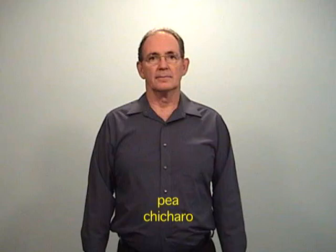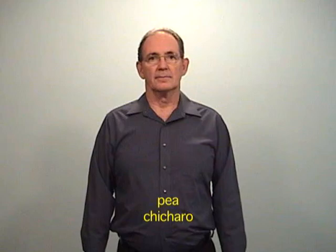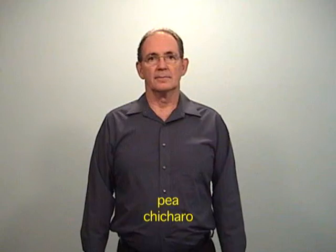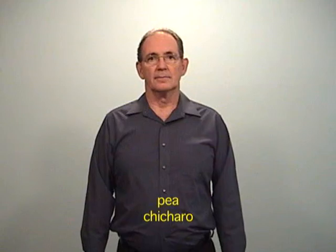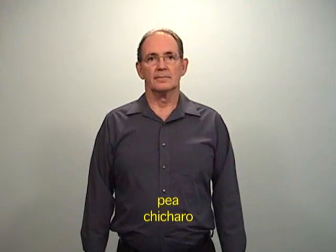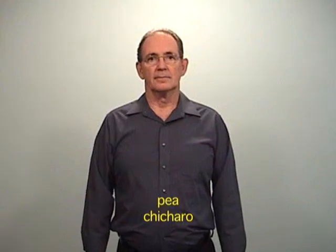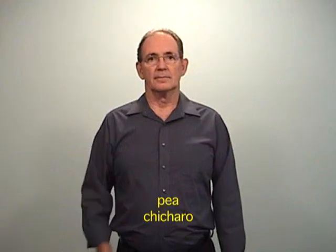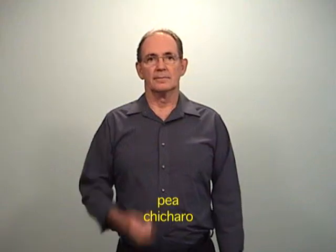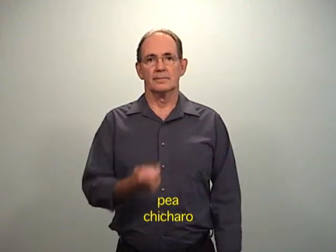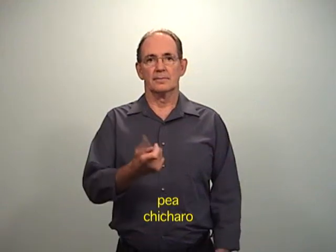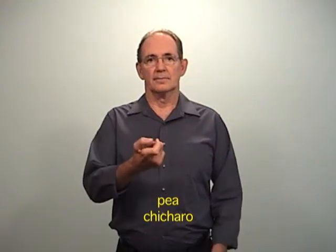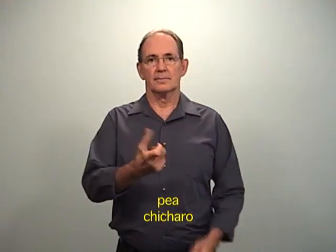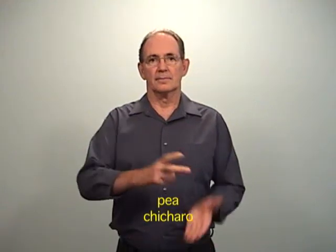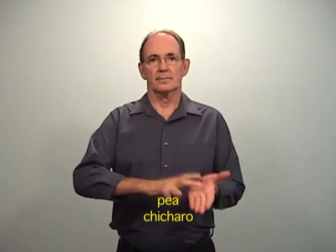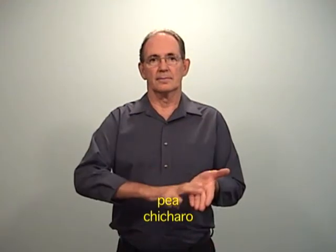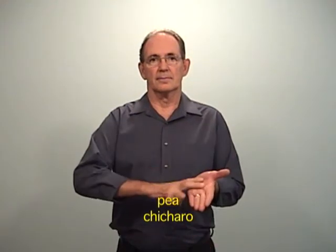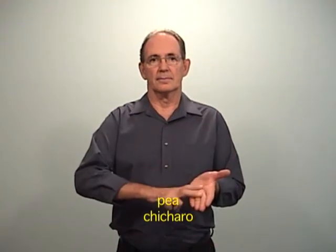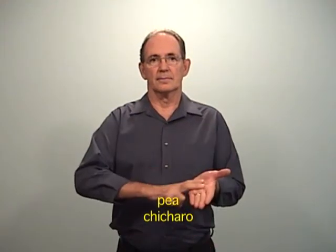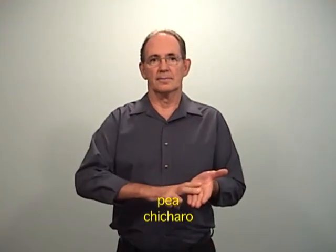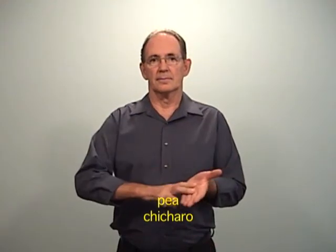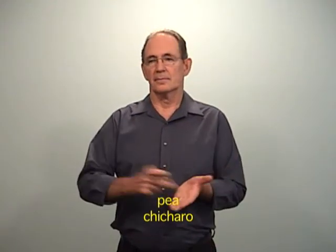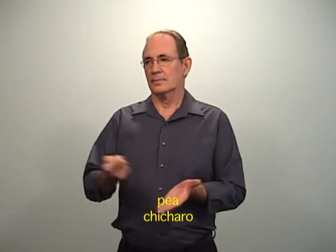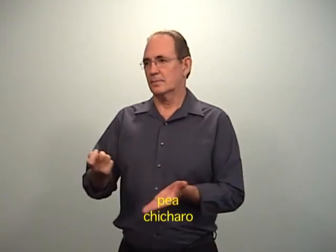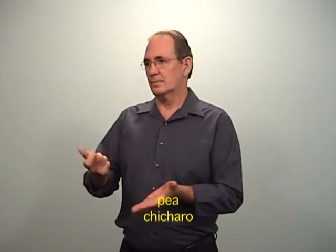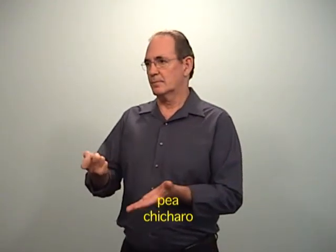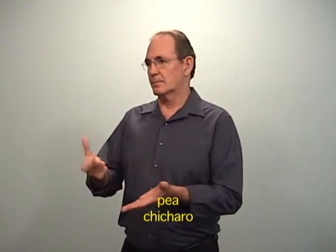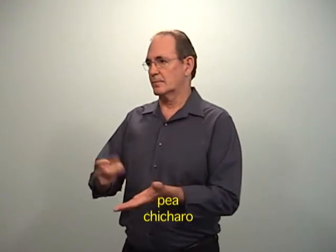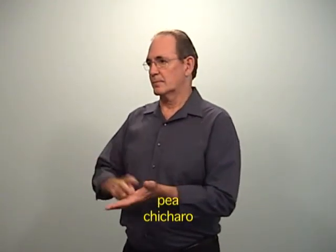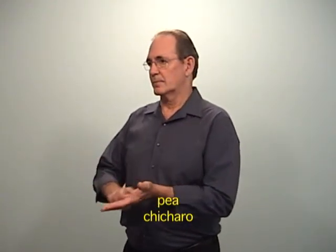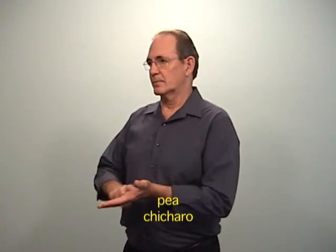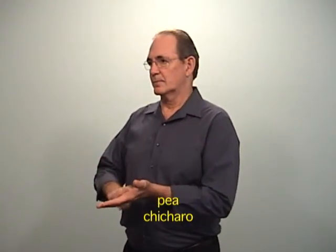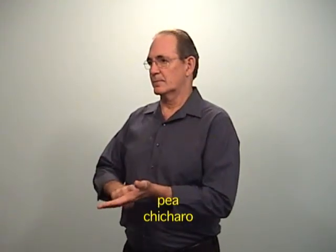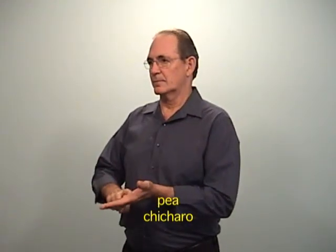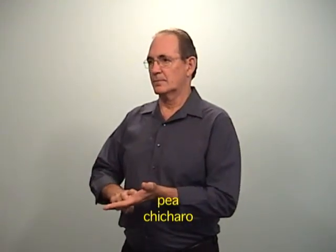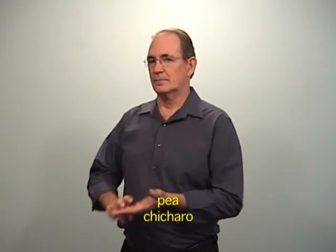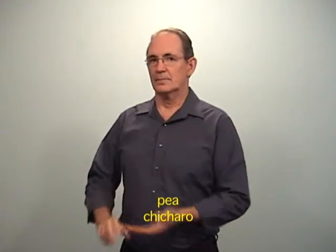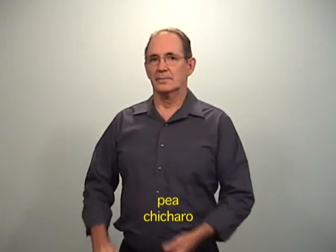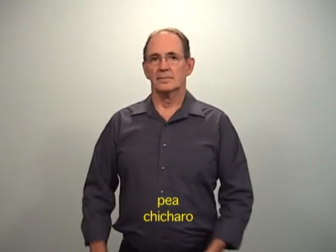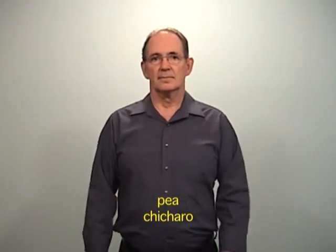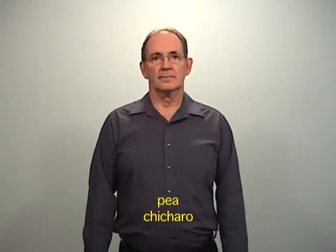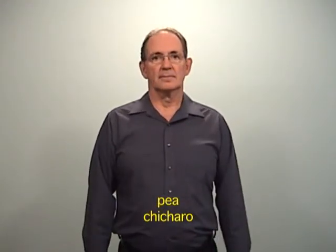Pea